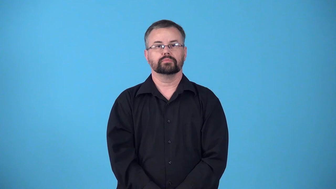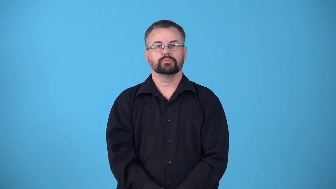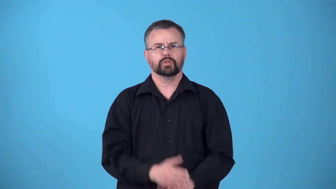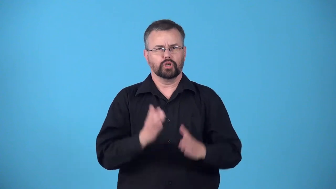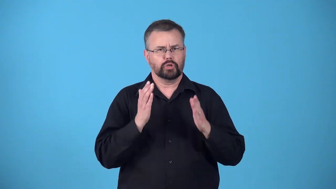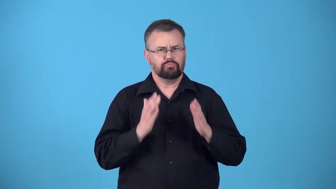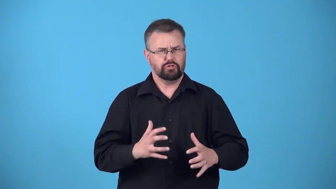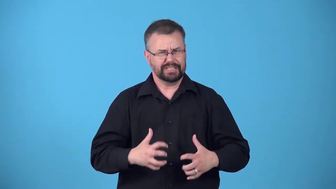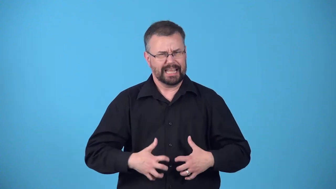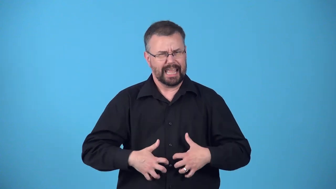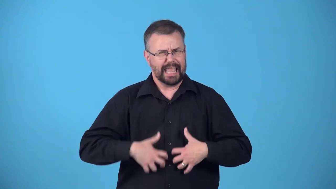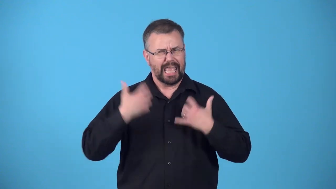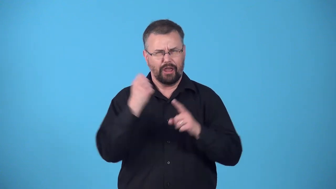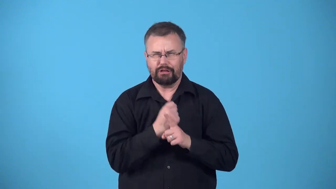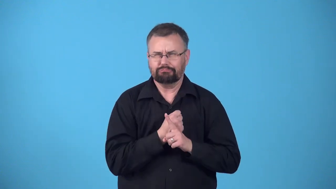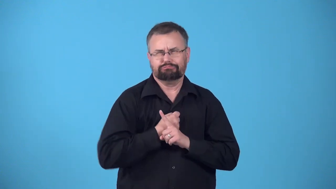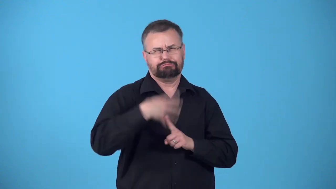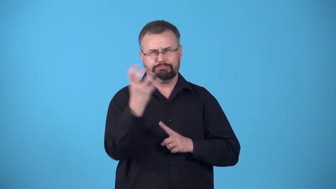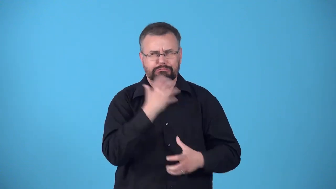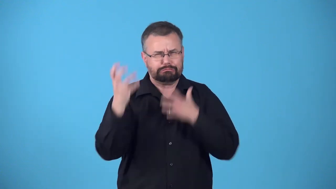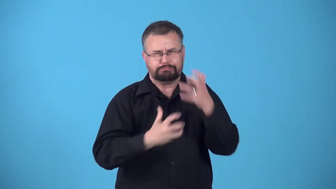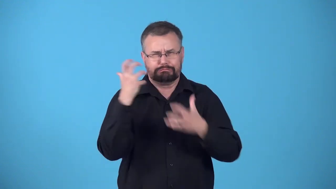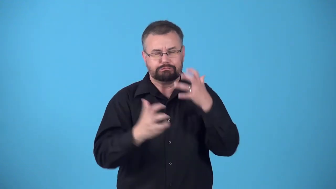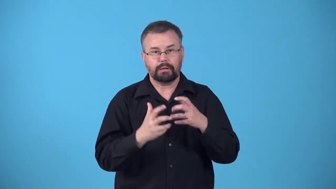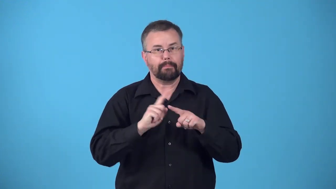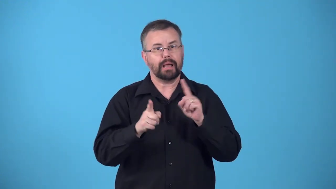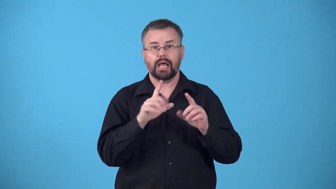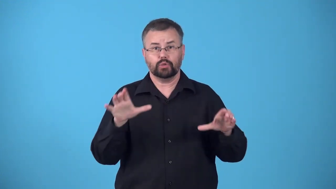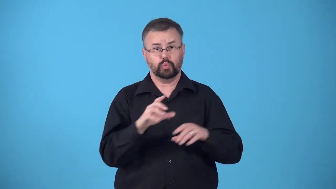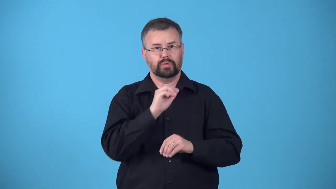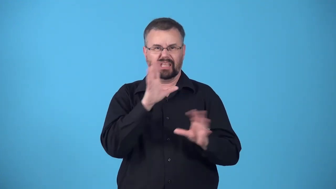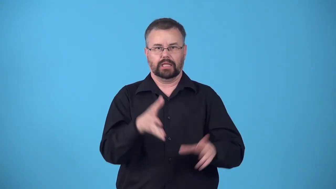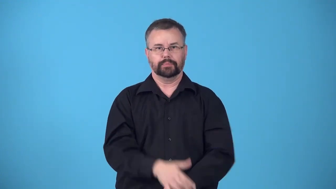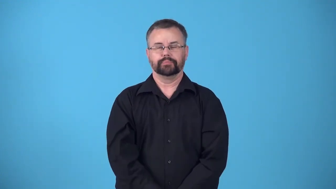bark is worse than bite